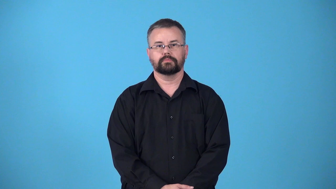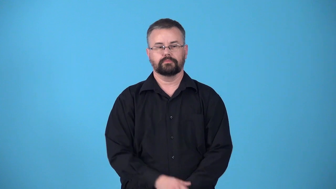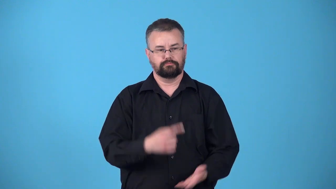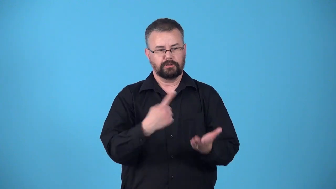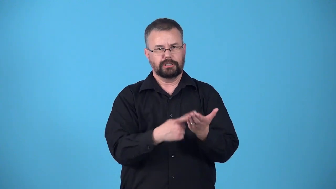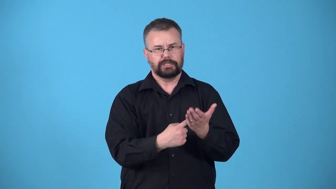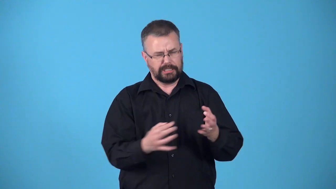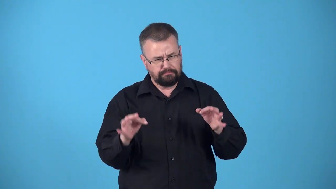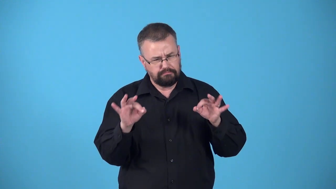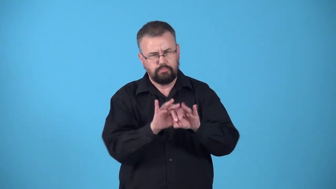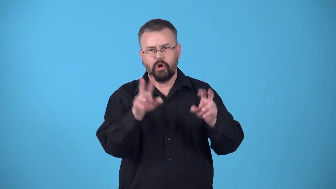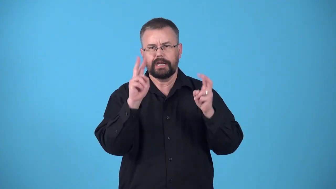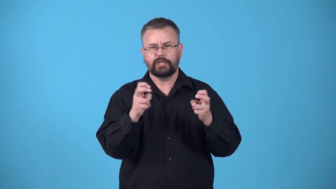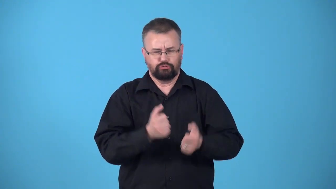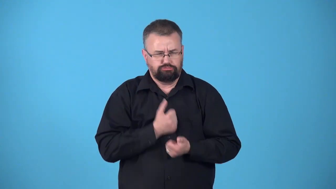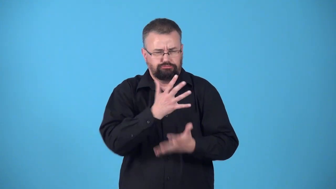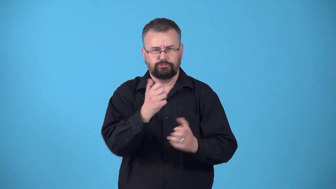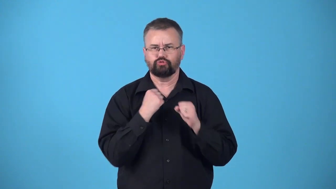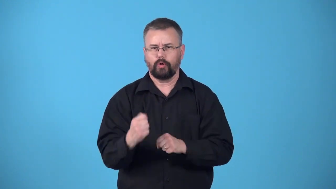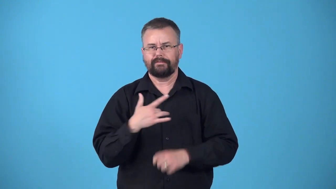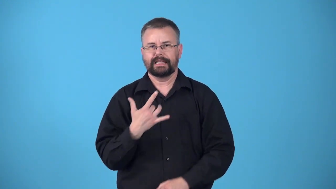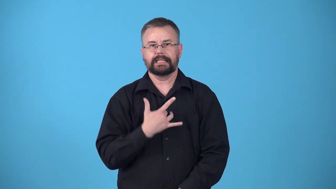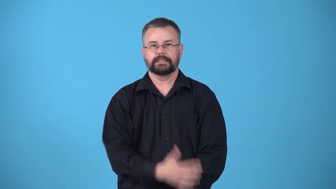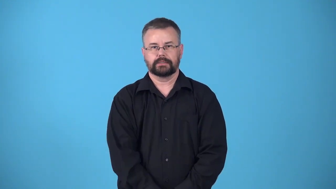get on your soapbox